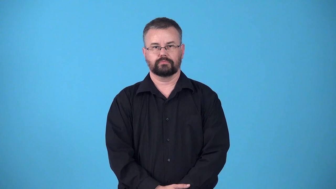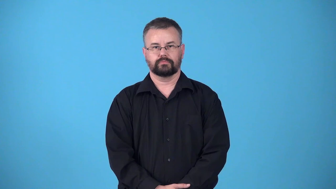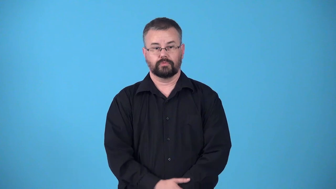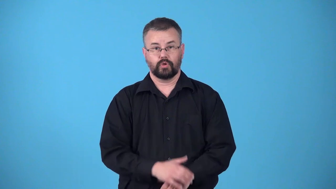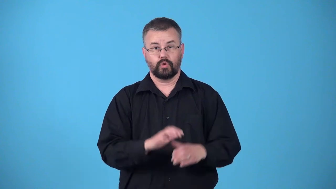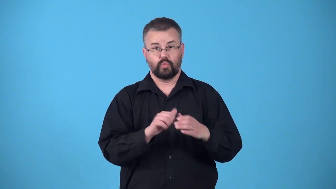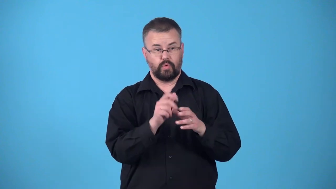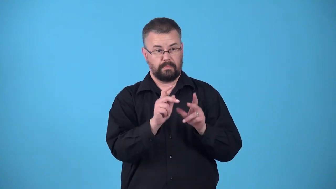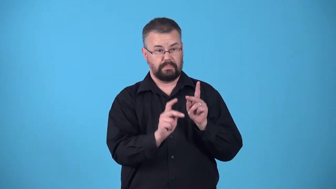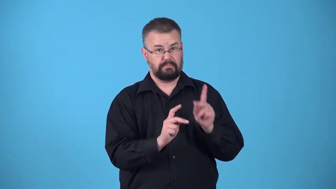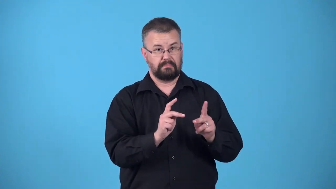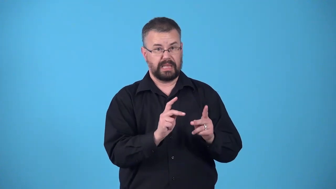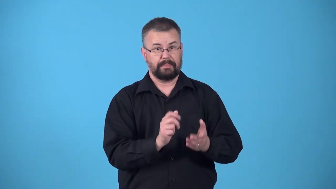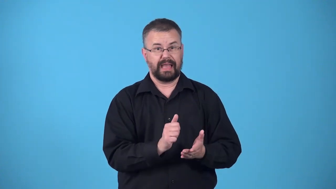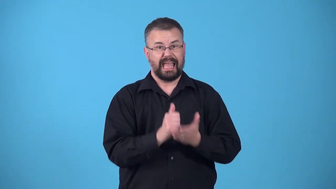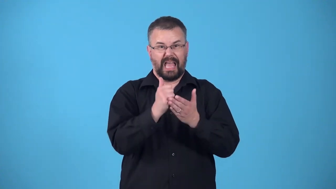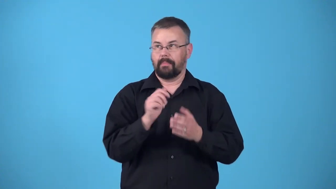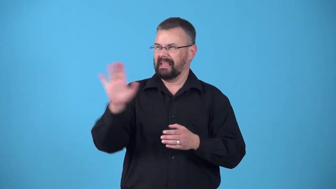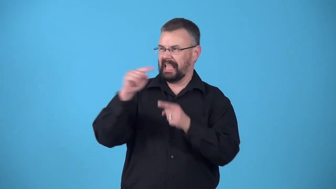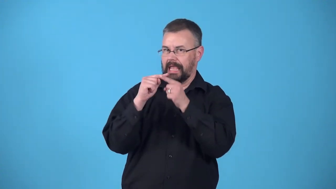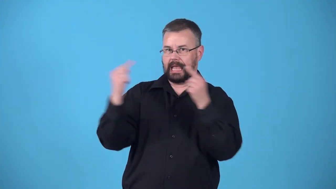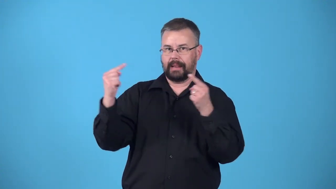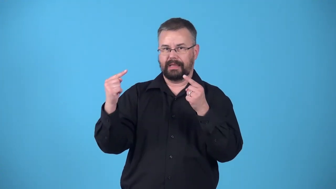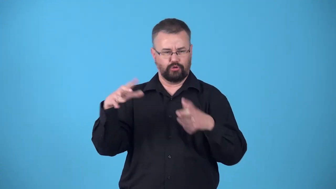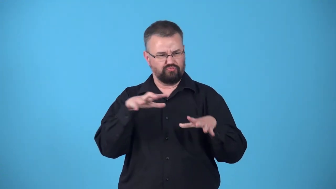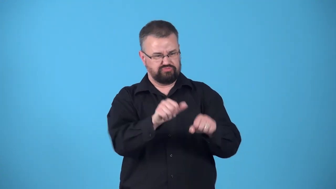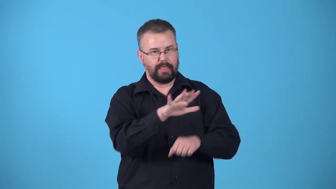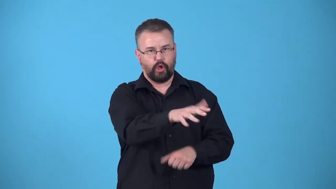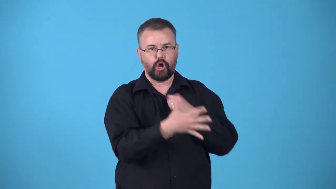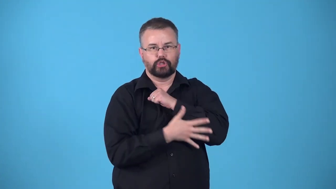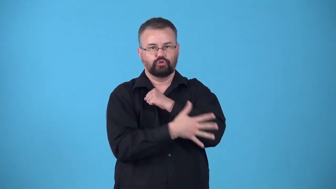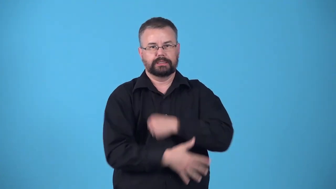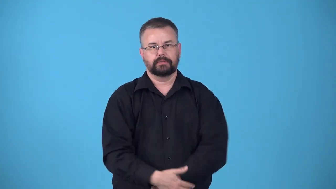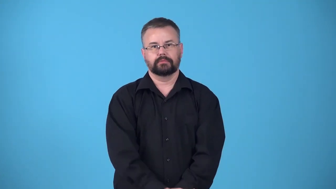fifth columnist